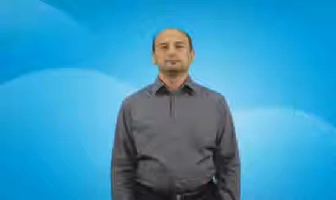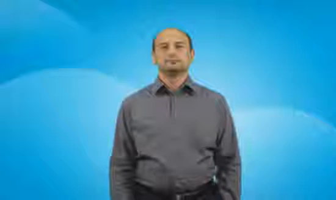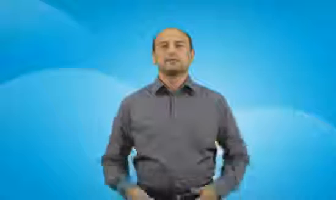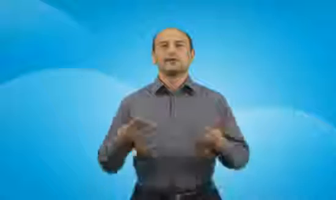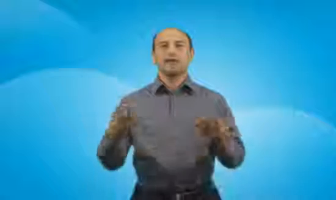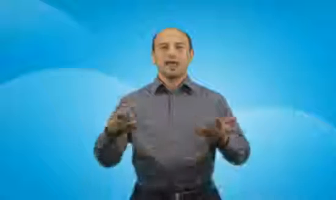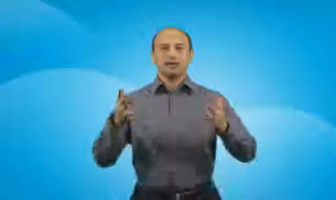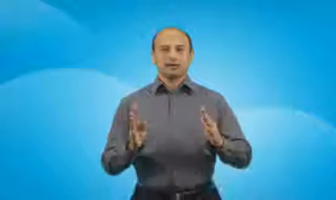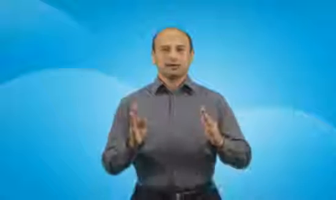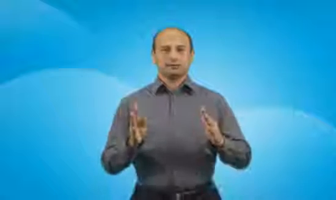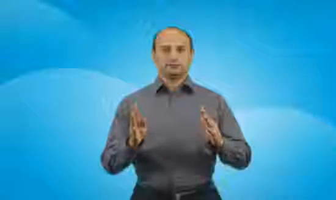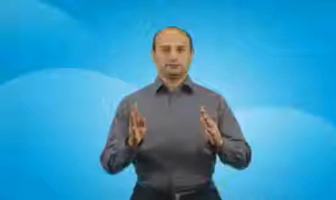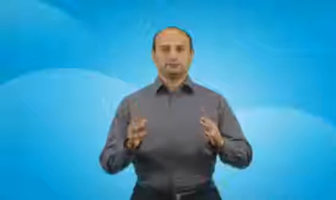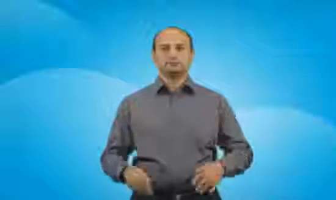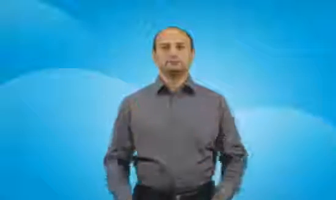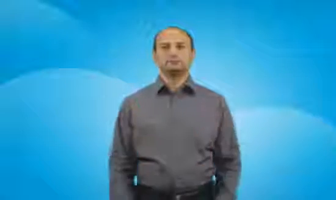9 weeks